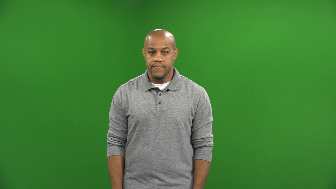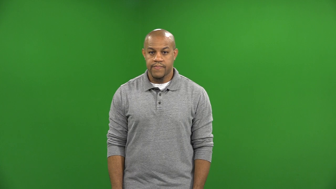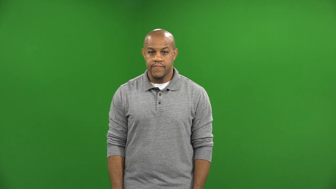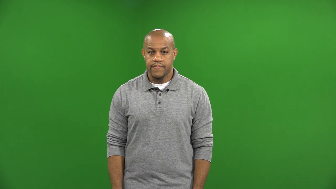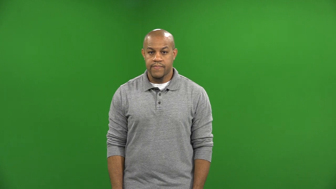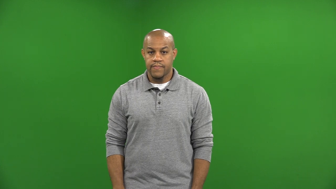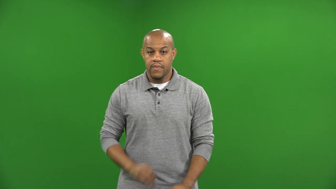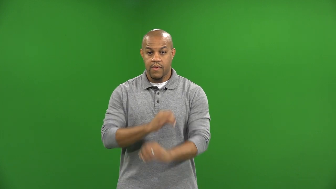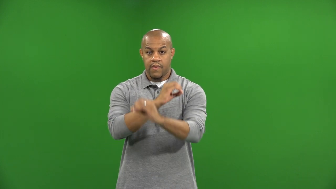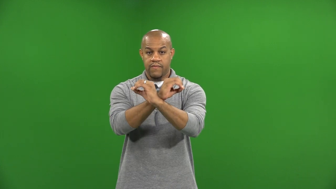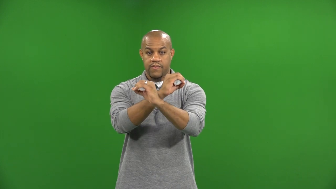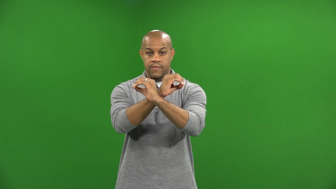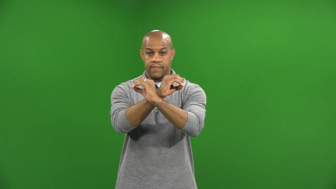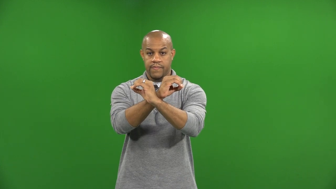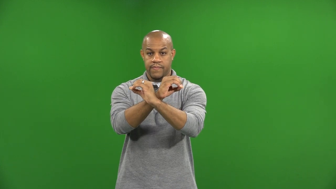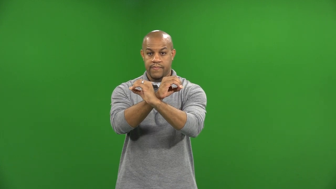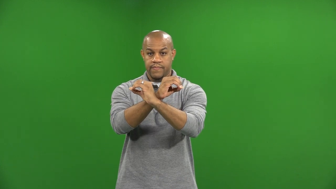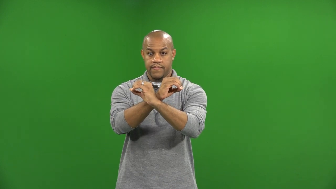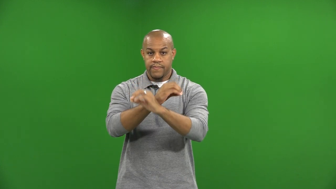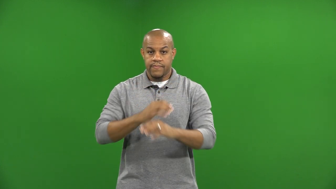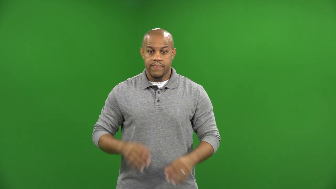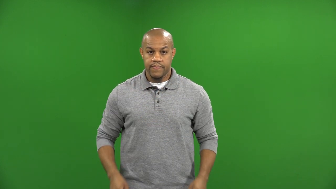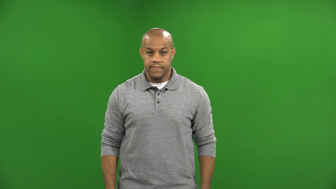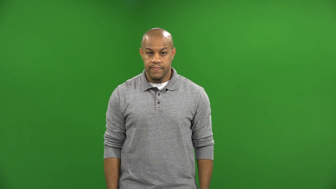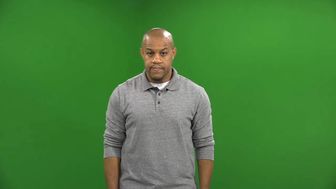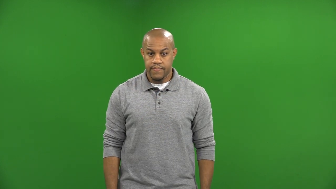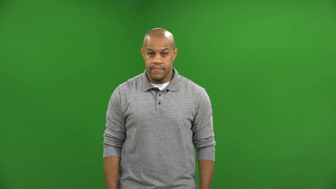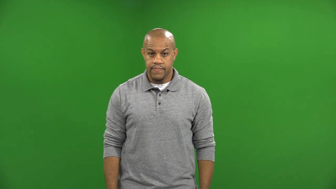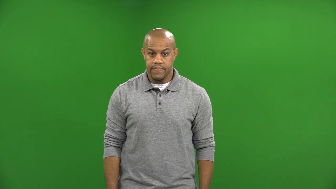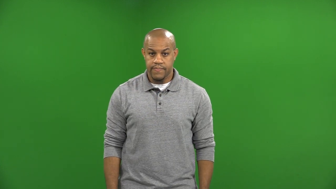Offense